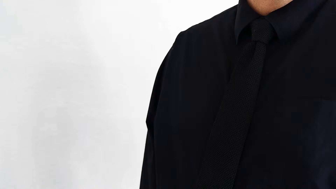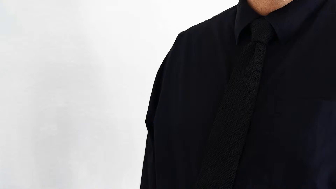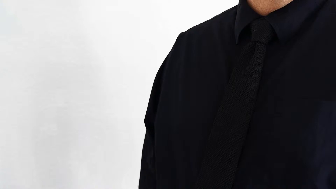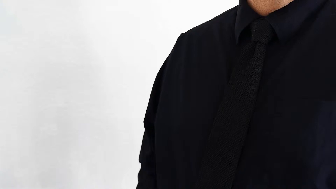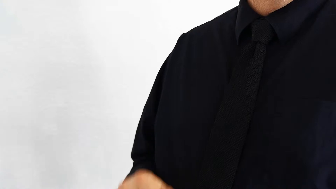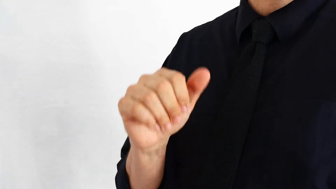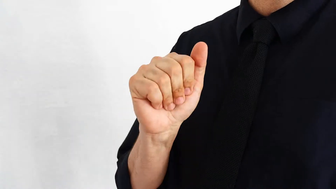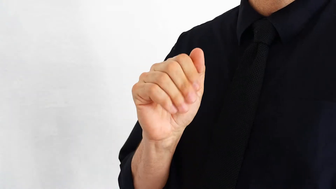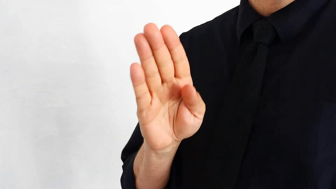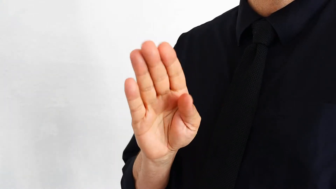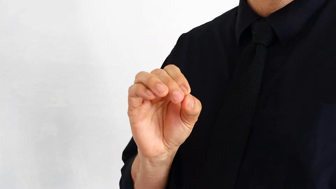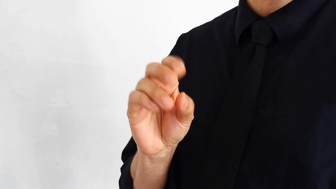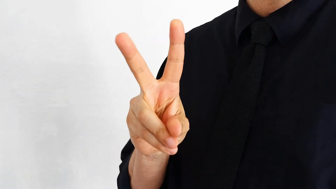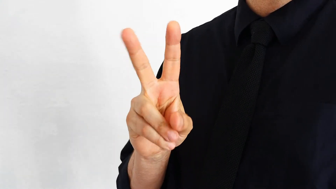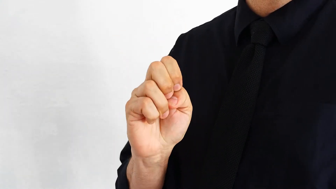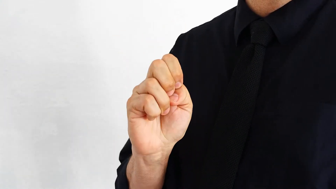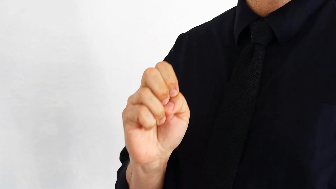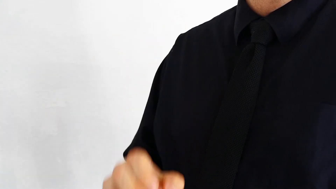A-B-O-V-E